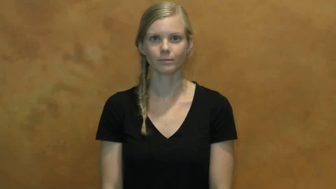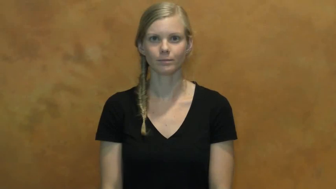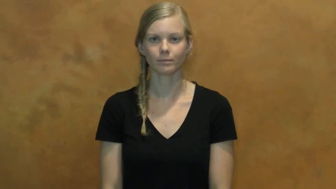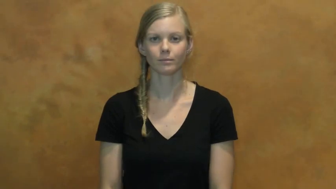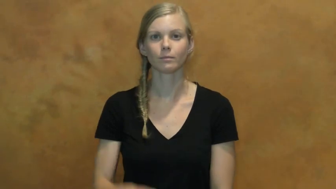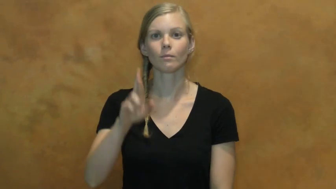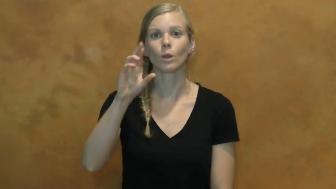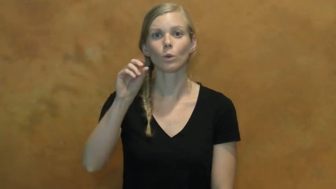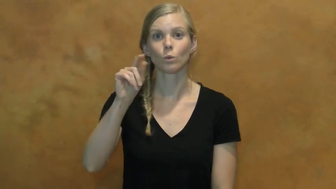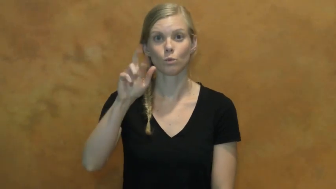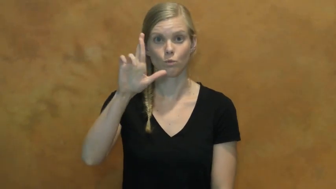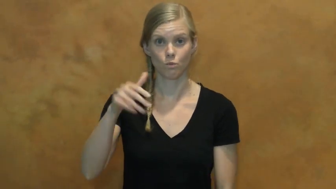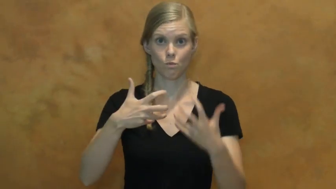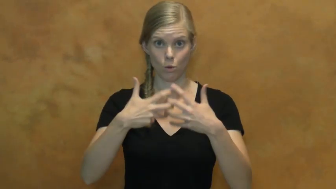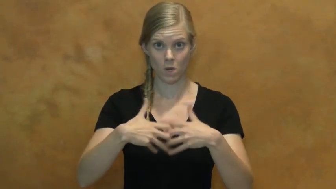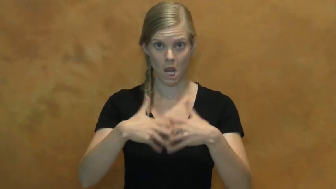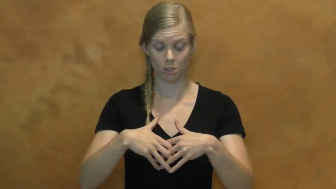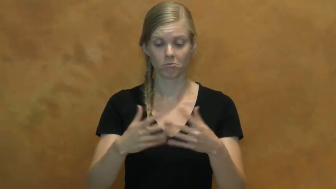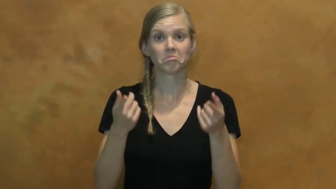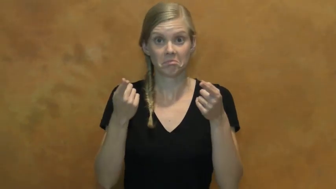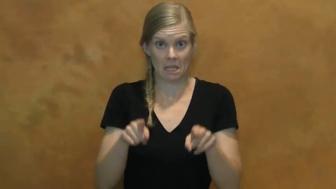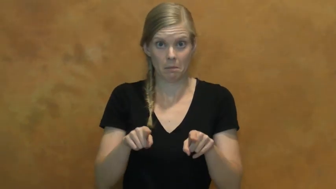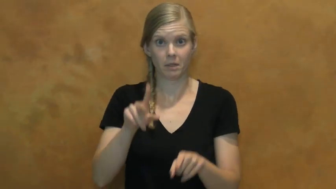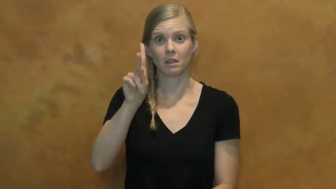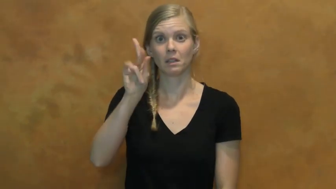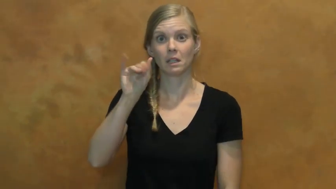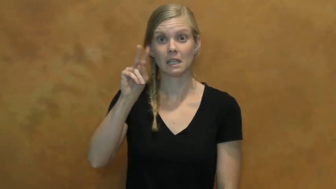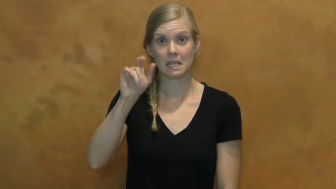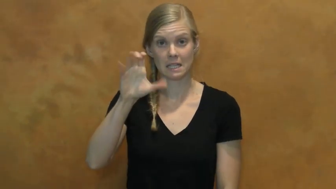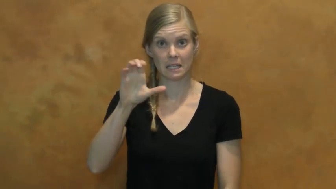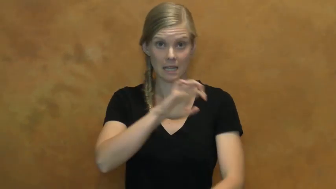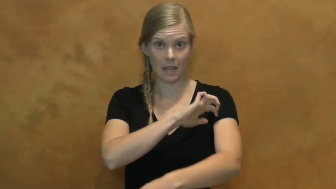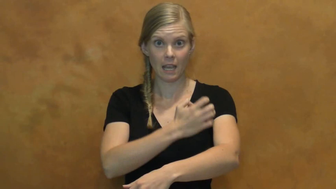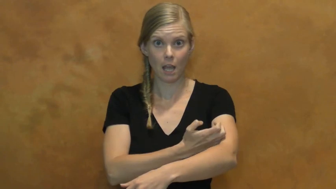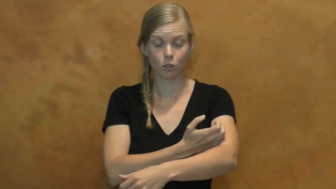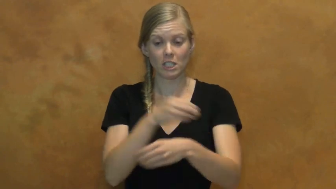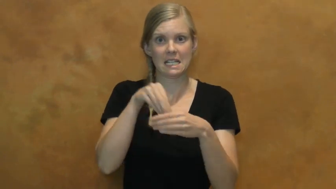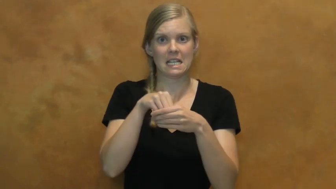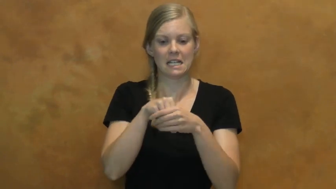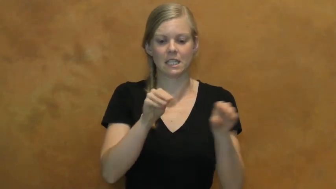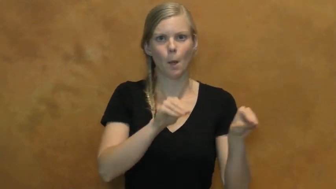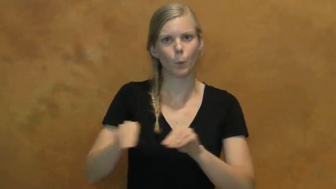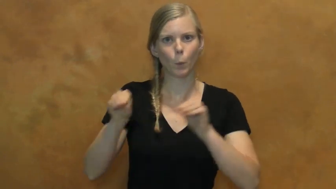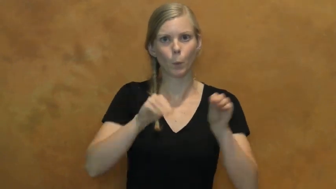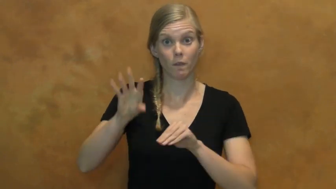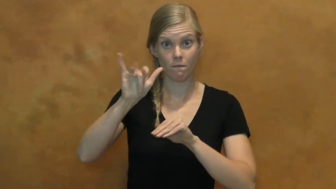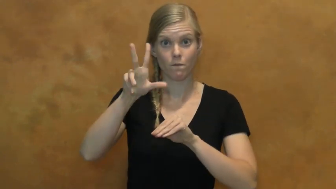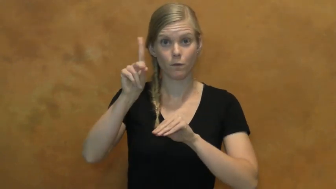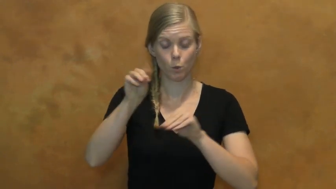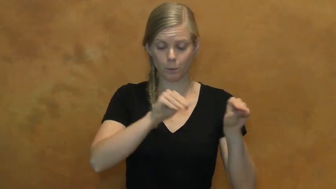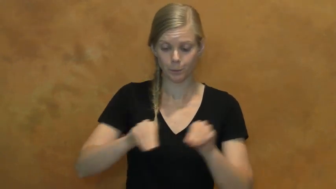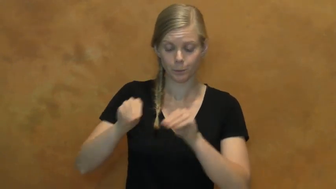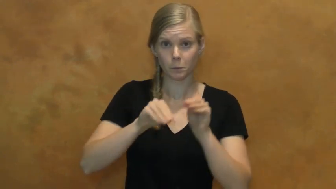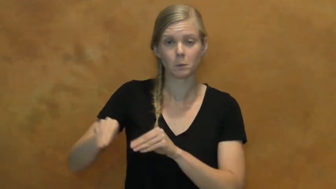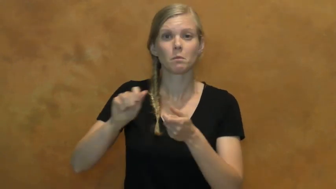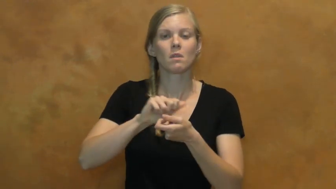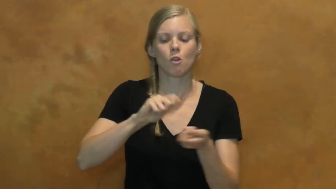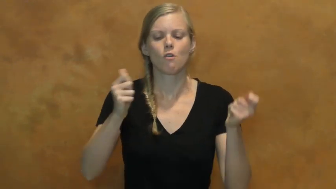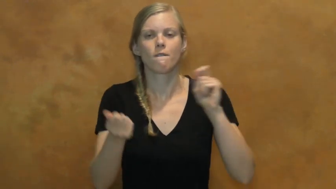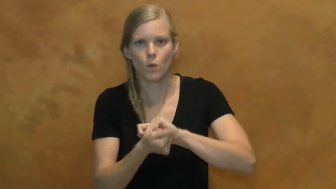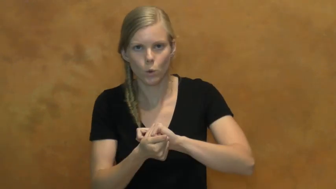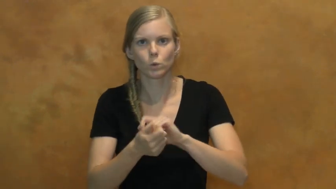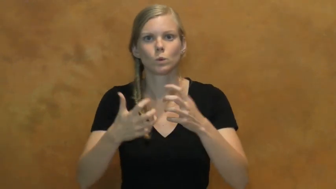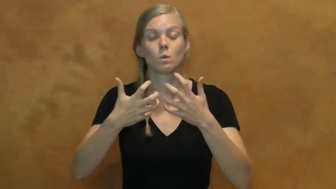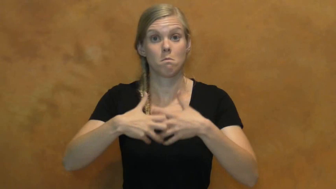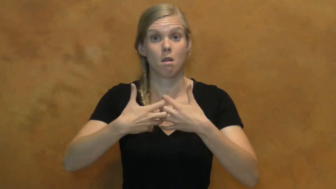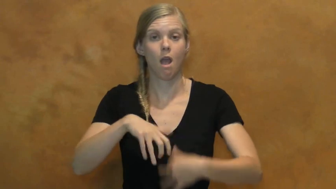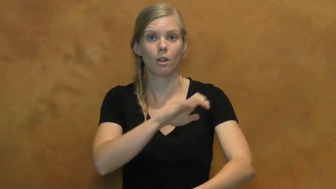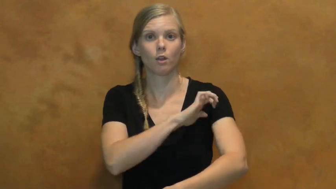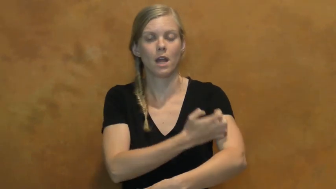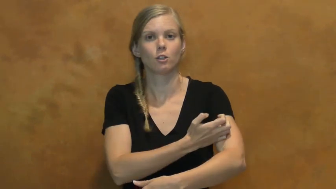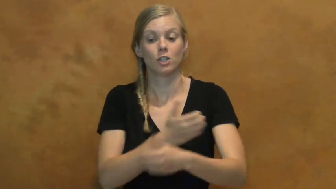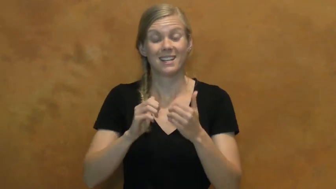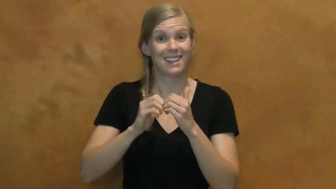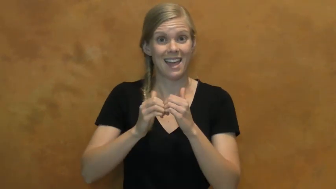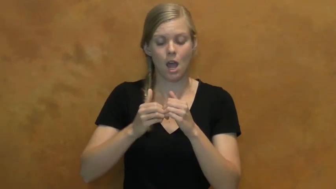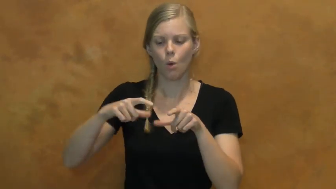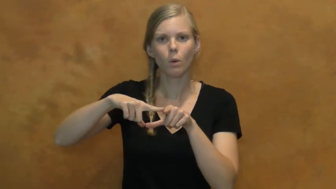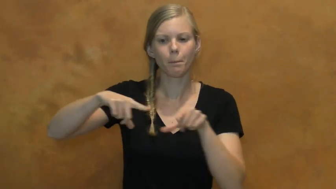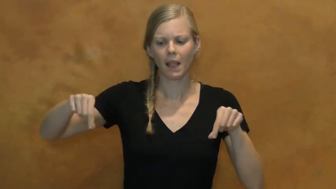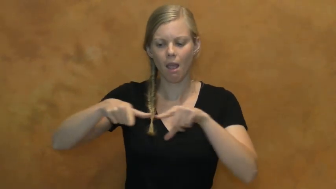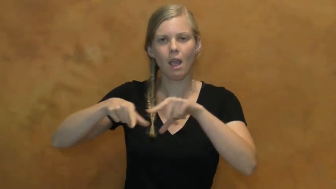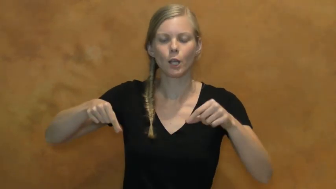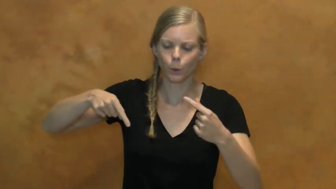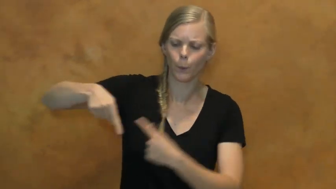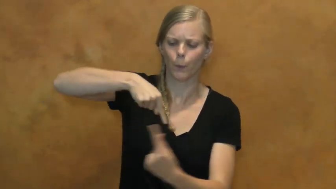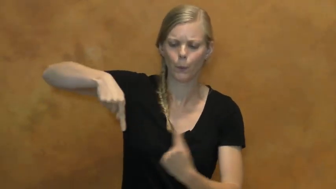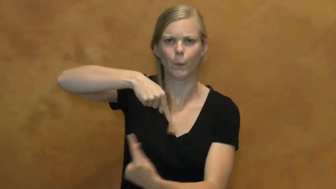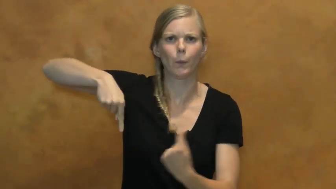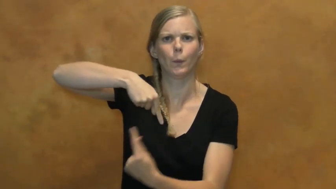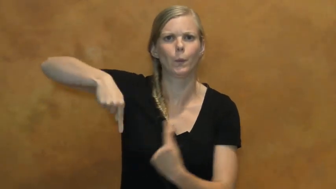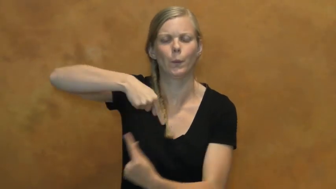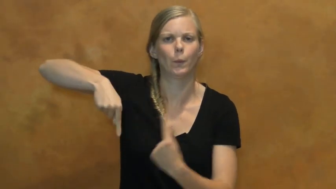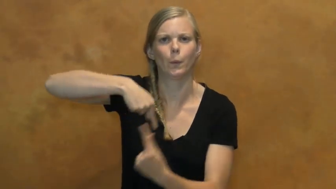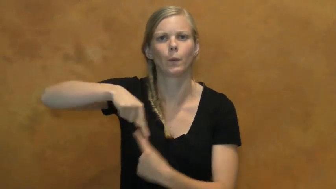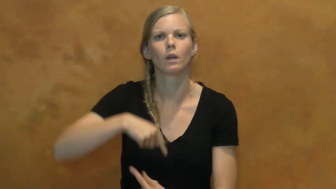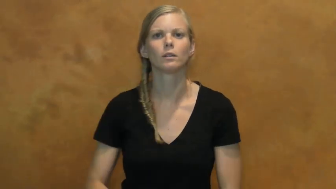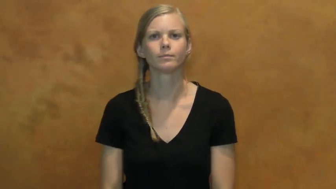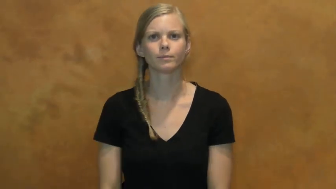turbine